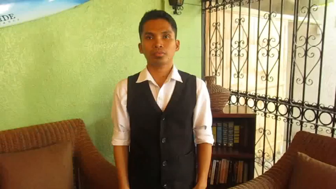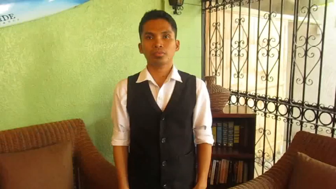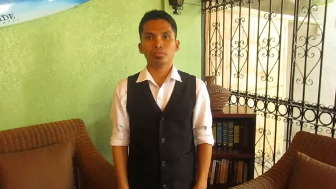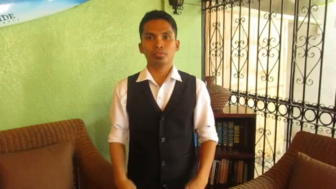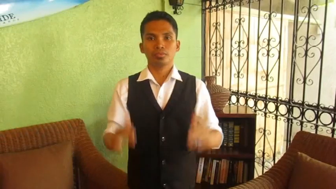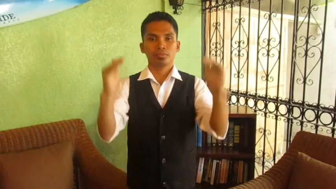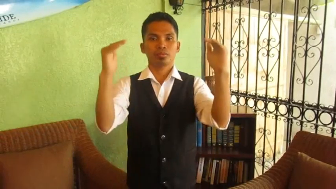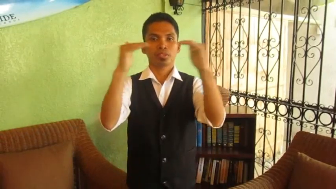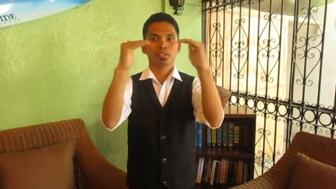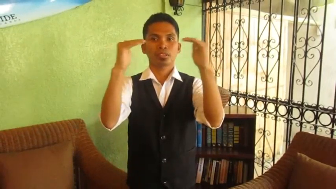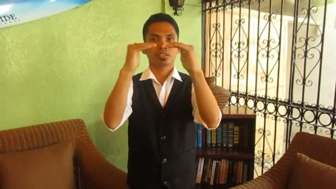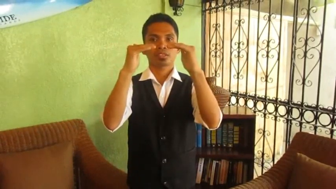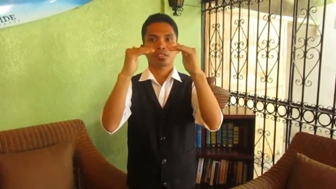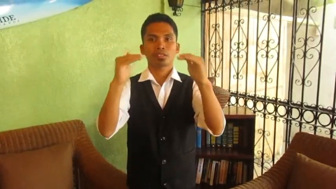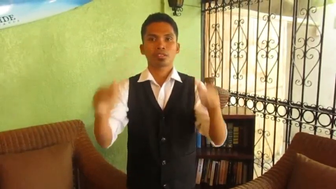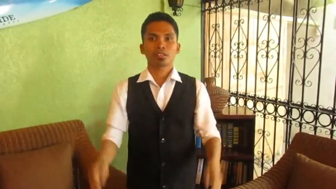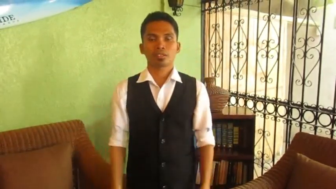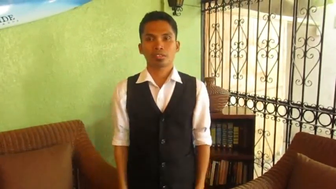Meeting